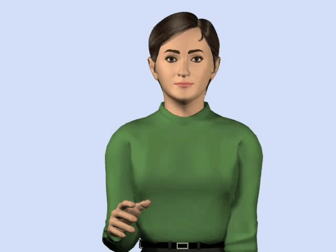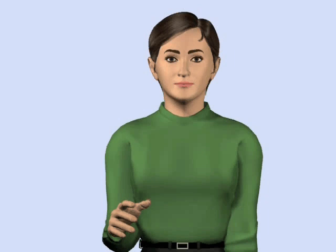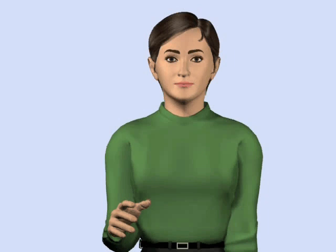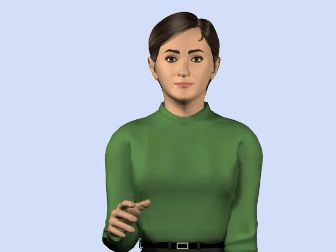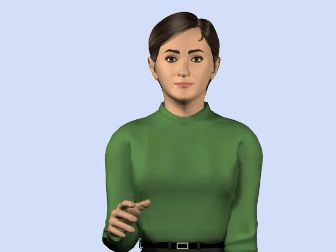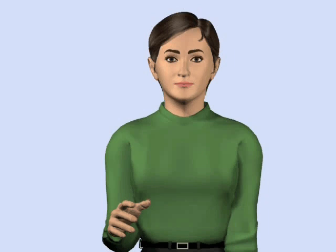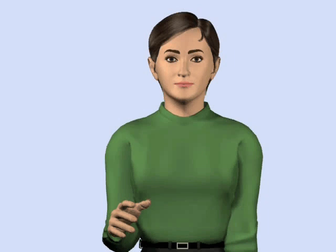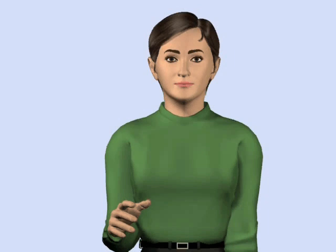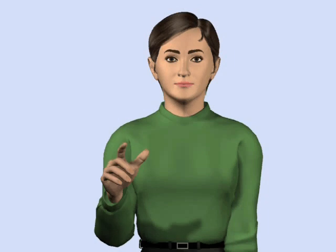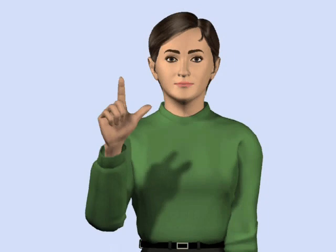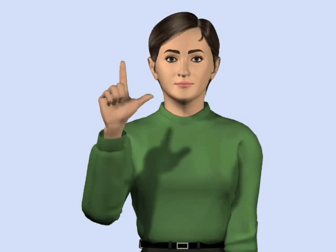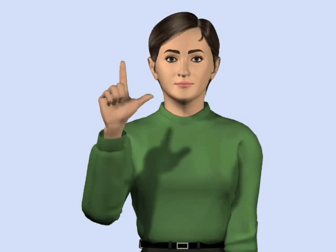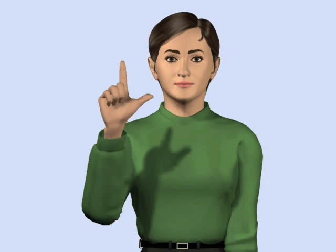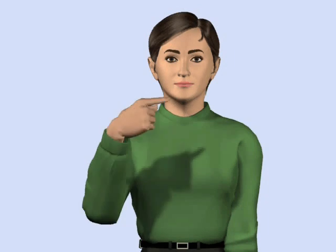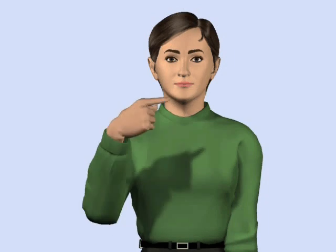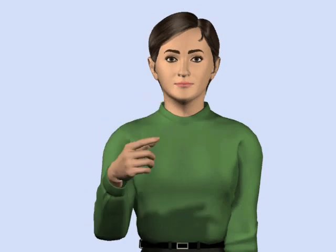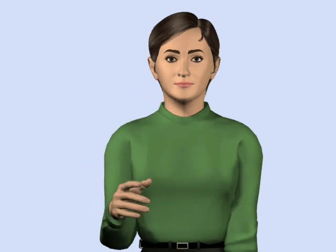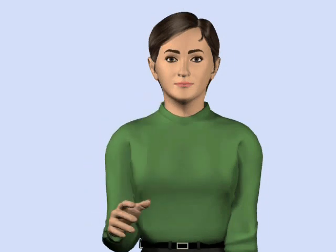Lake George,NY,Lake Geneva,WI